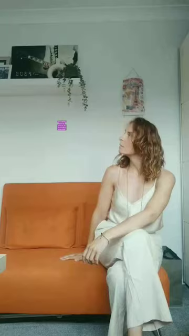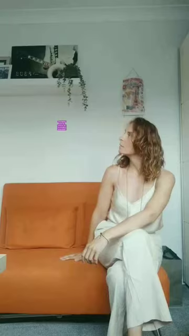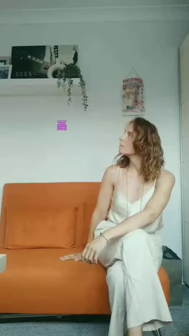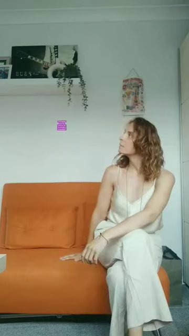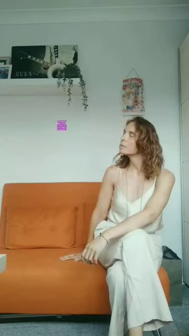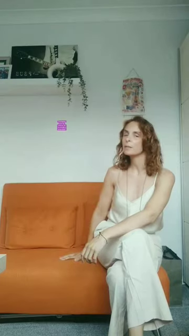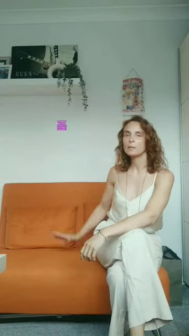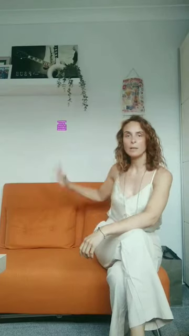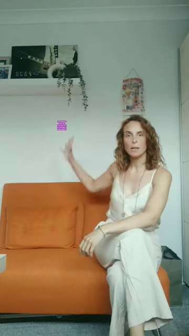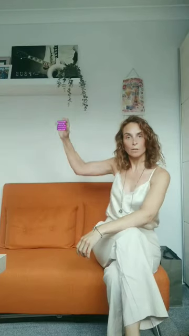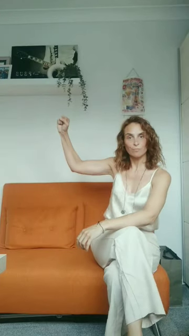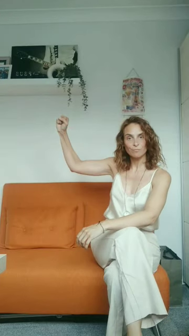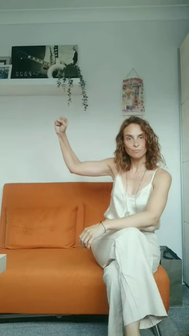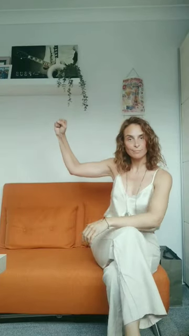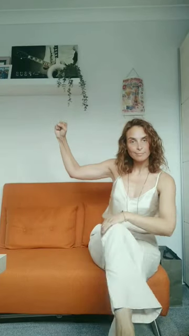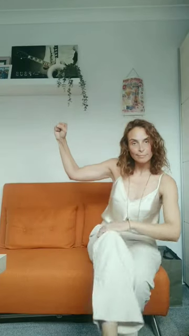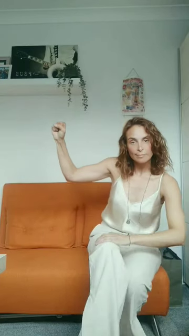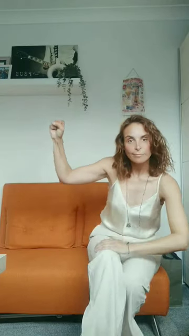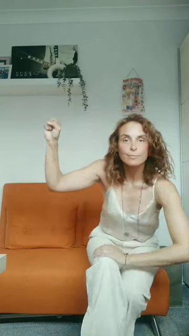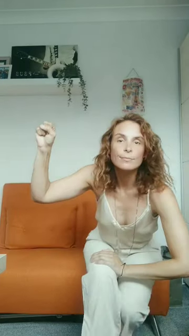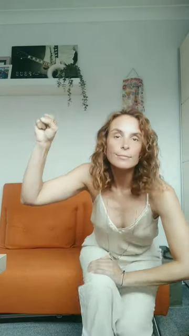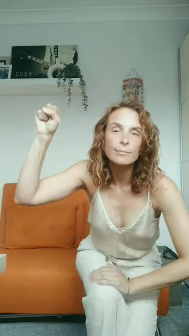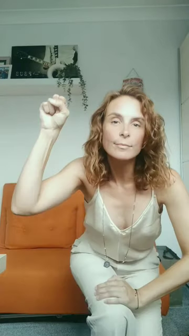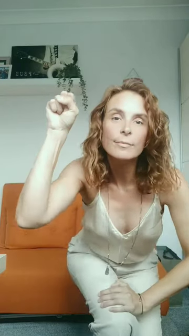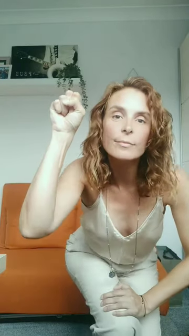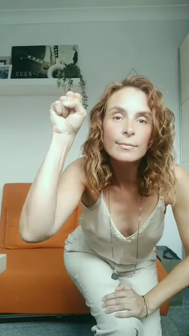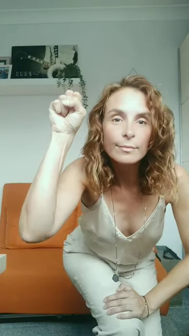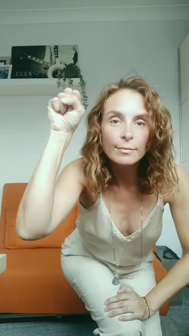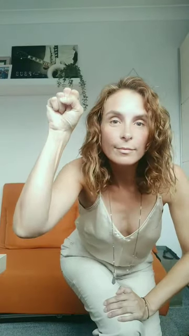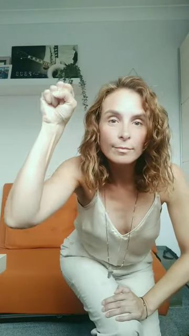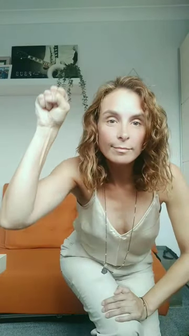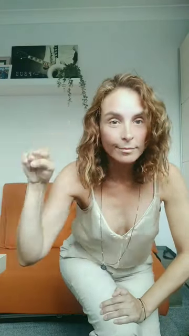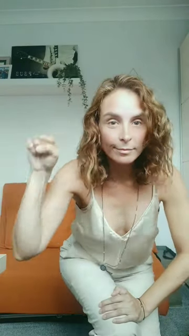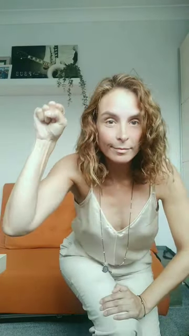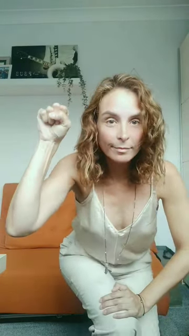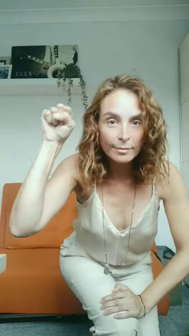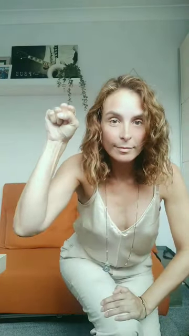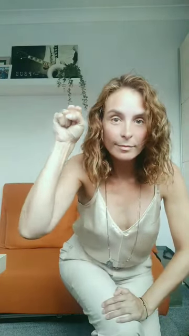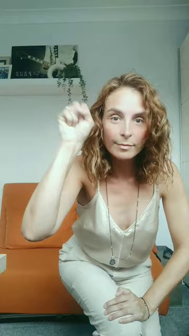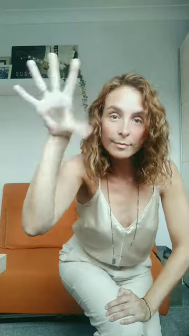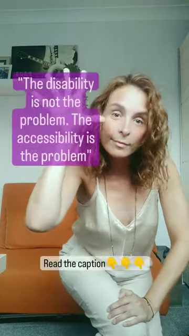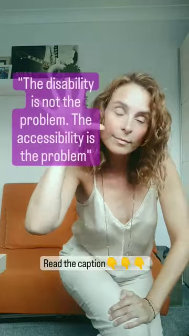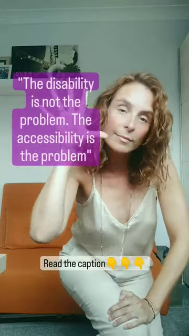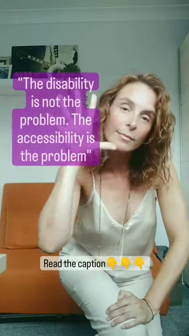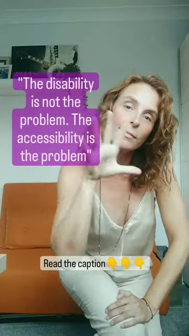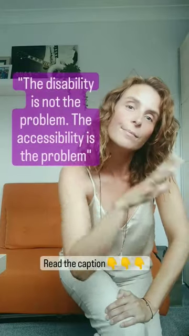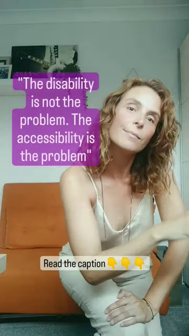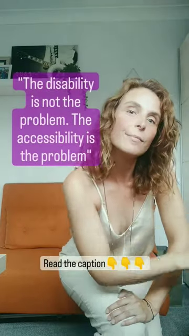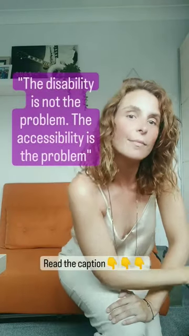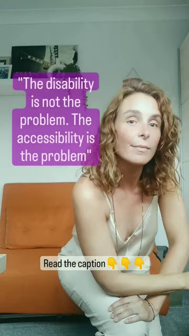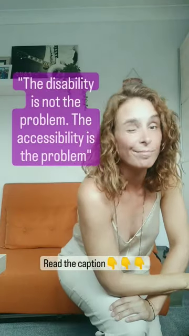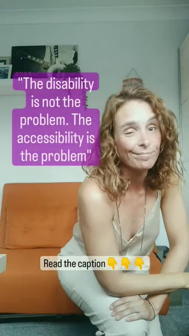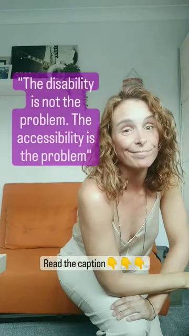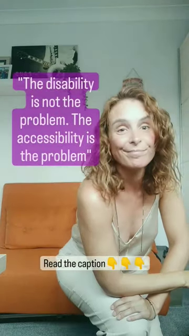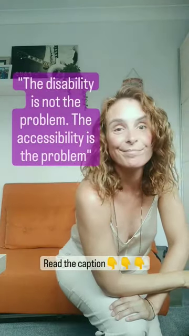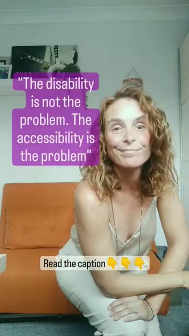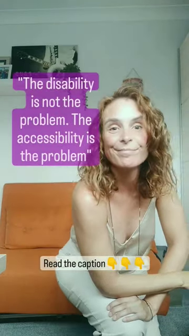The disability is not the problem. The accessibility is the problem.